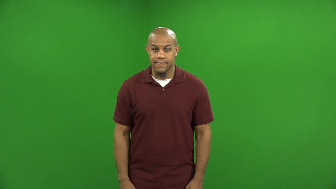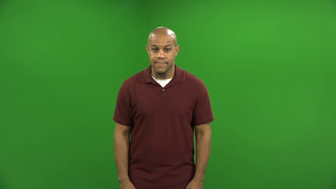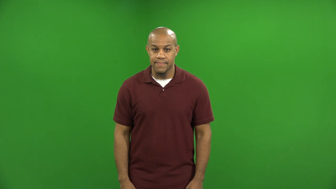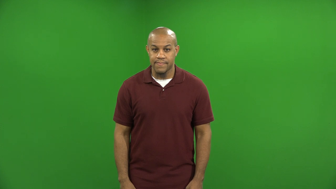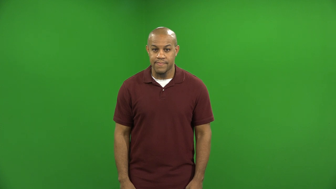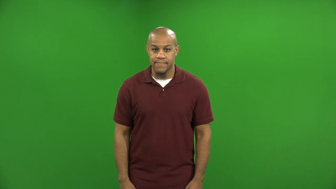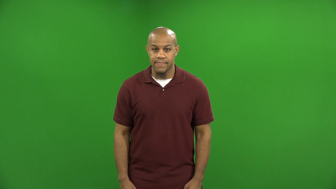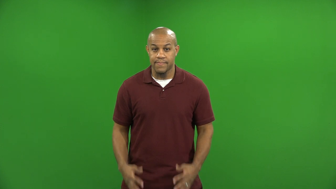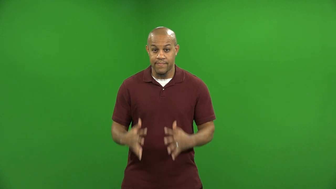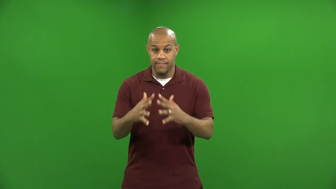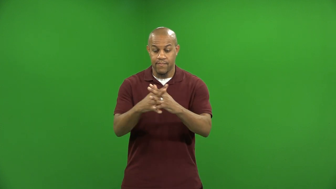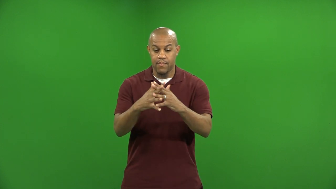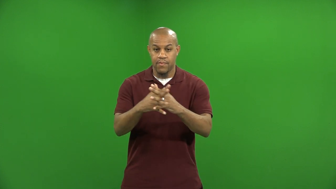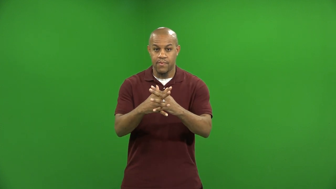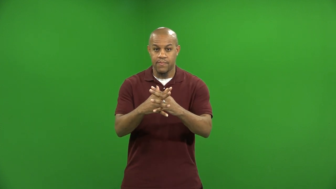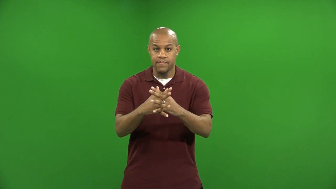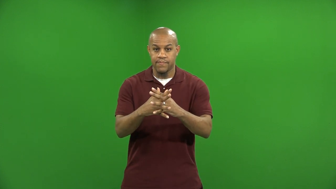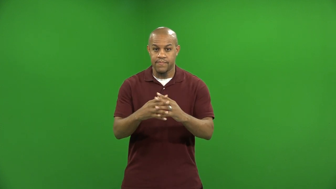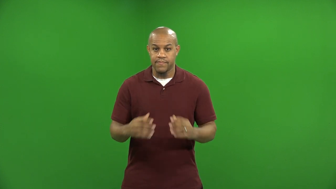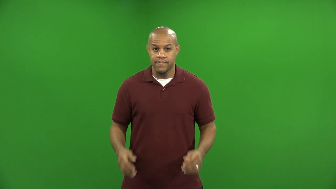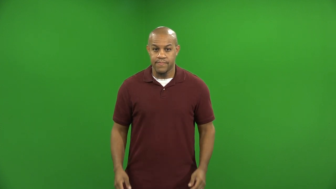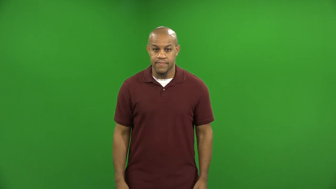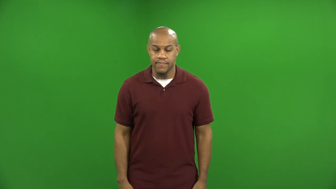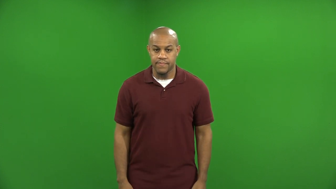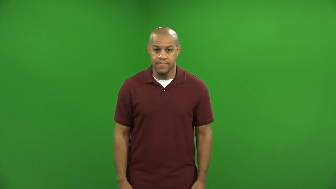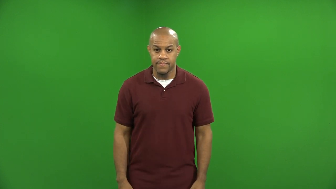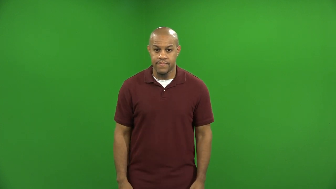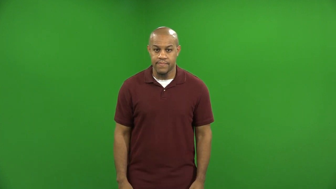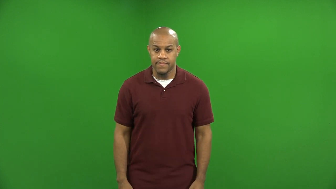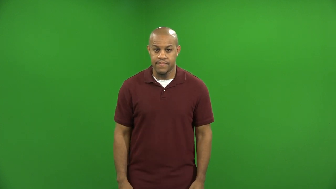Football